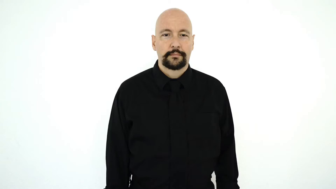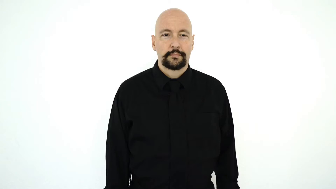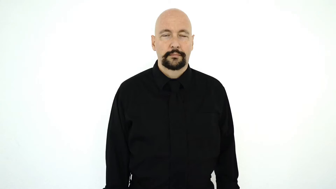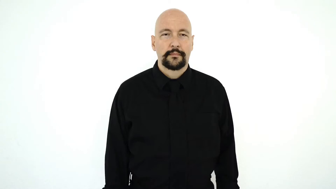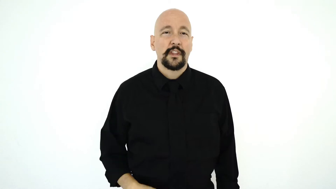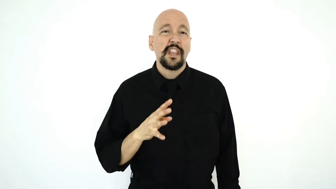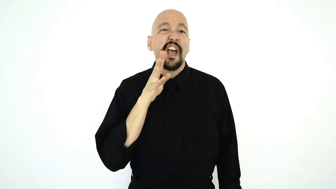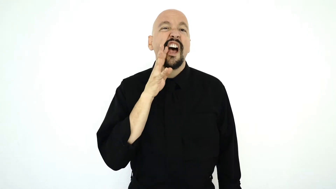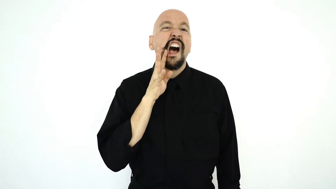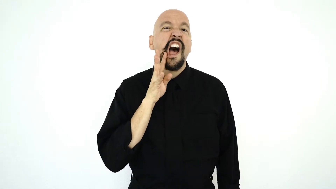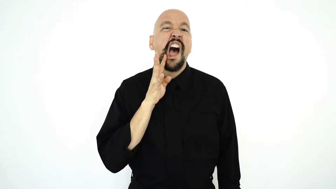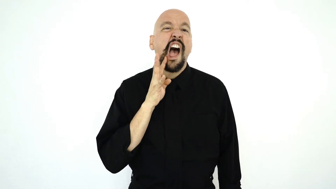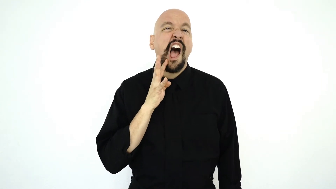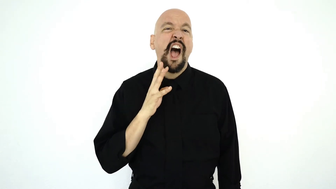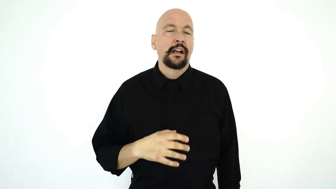CRAVING-[version-1], DROOL